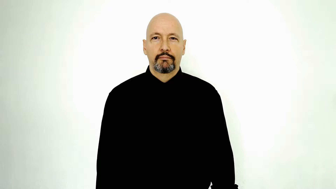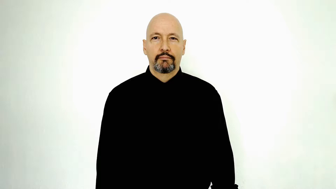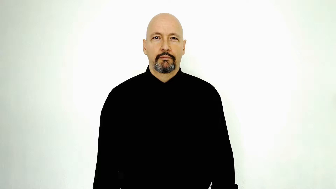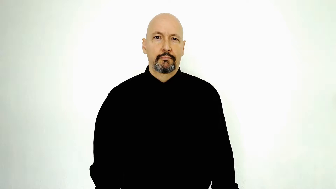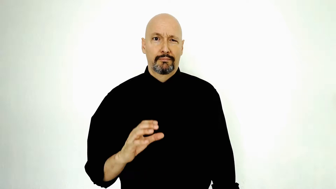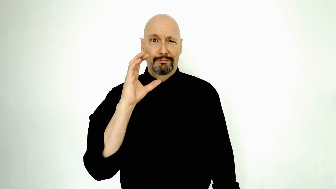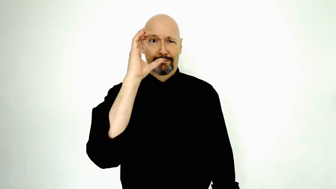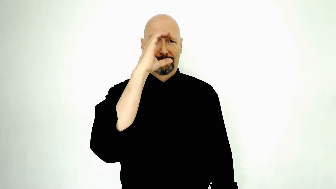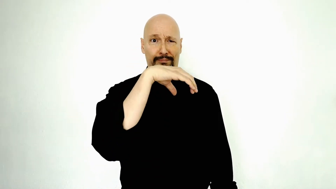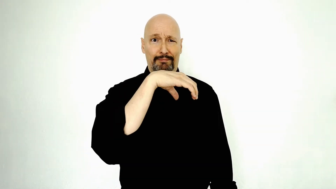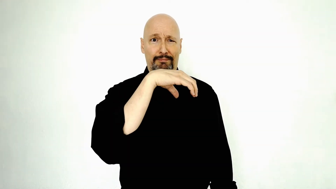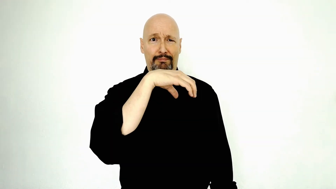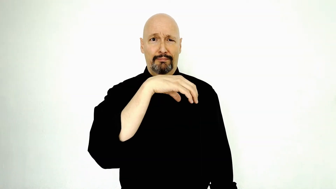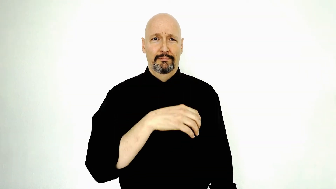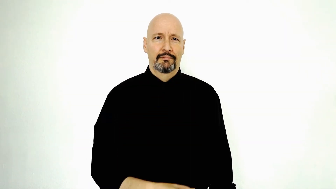STRANGE-odd